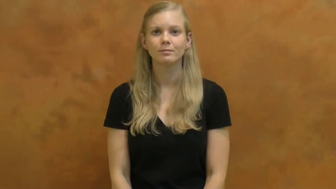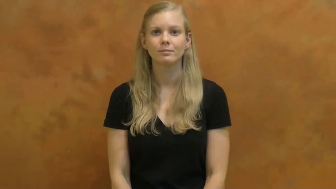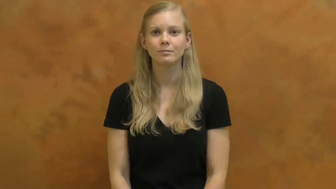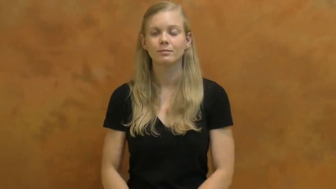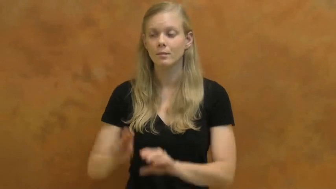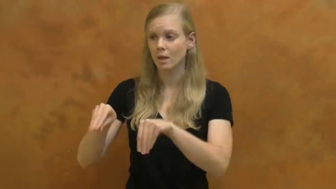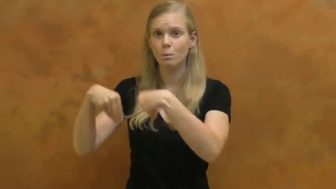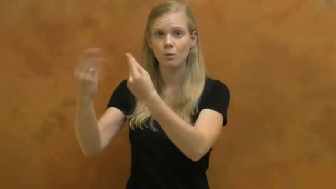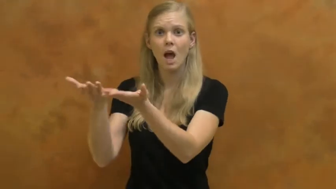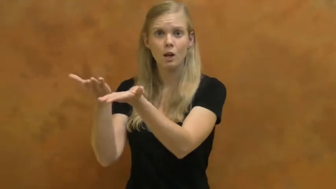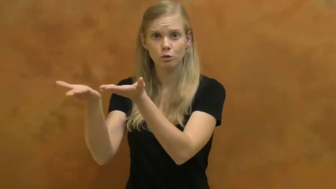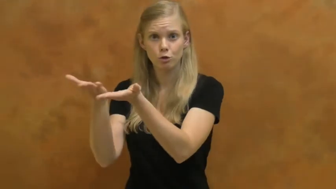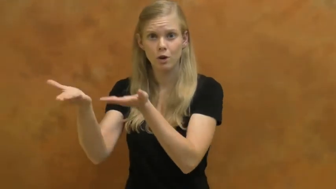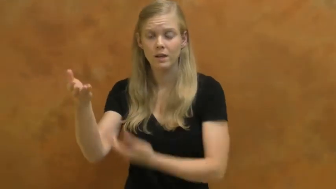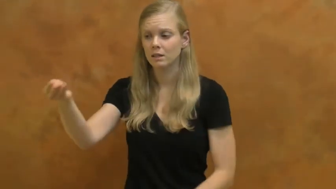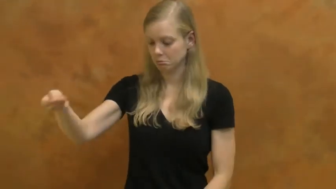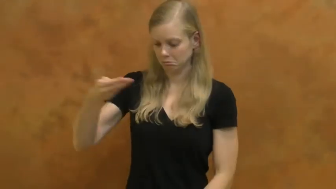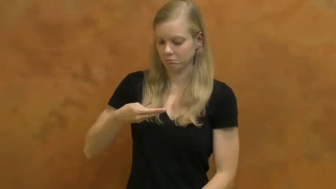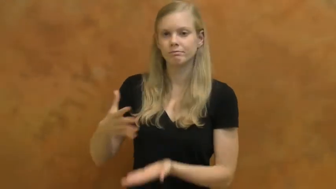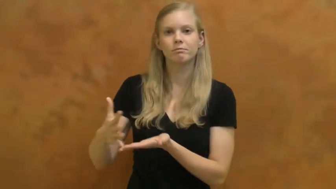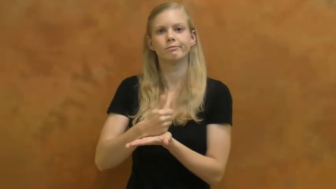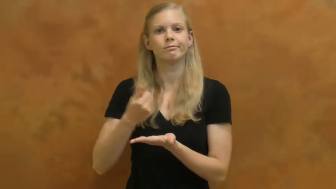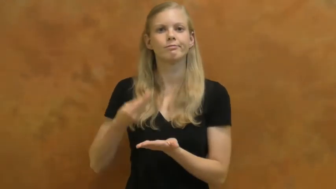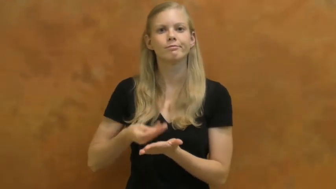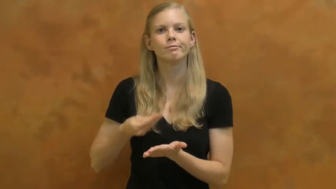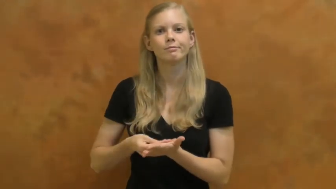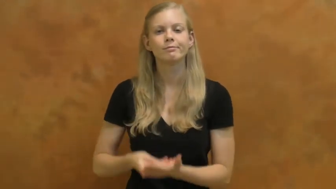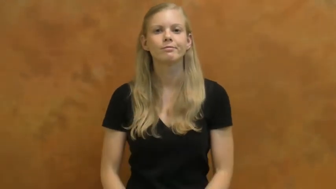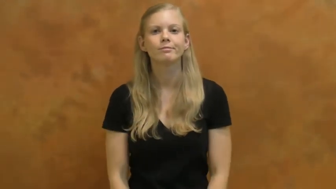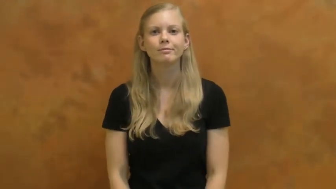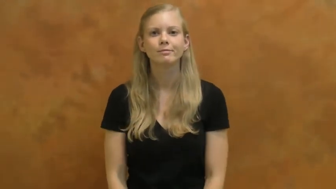earning